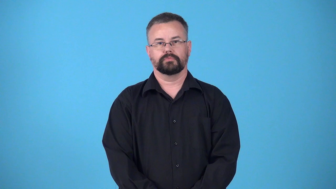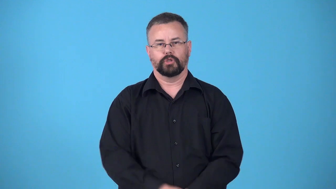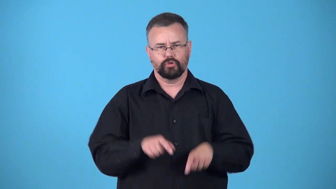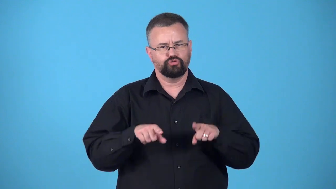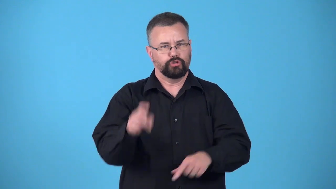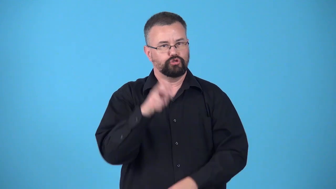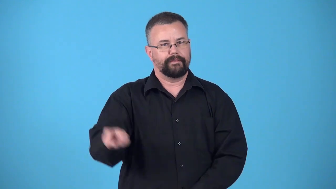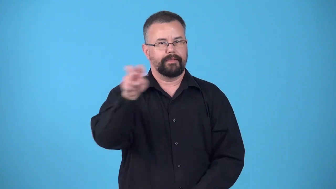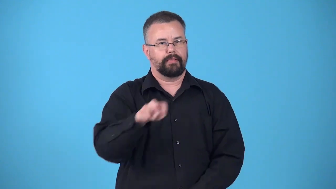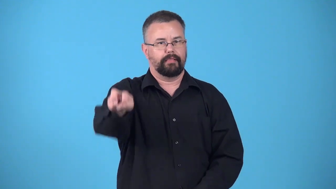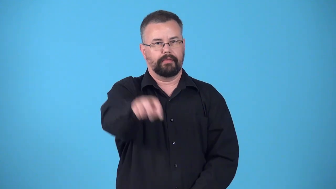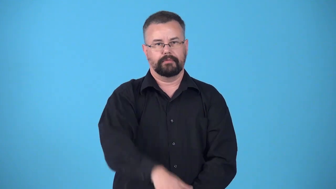on your way